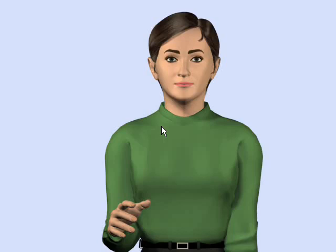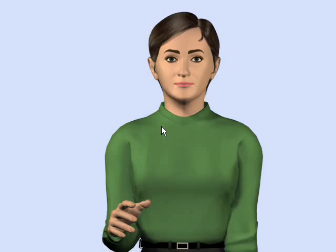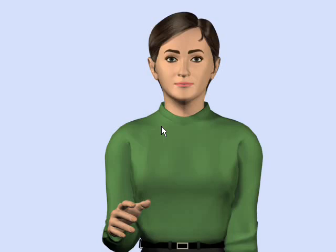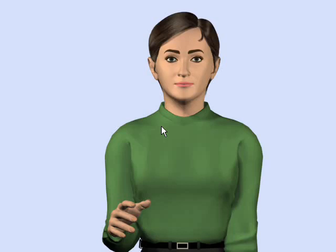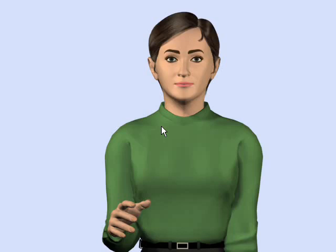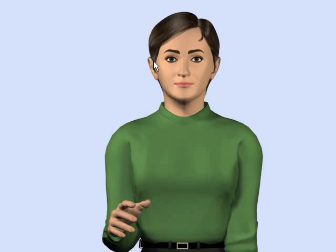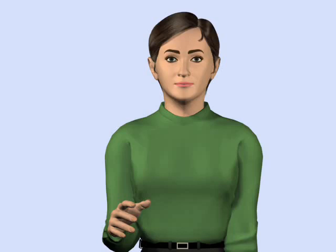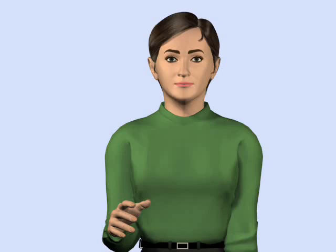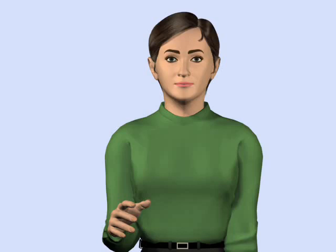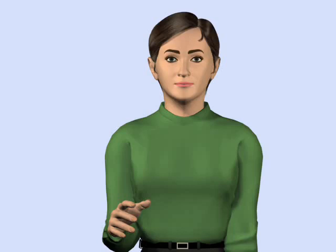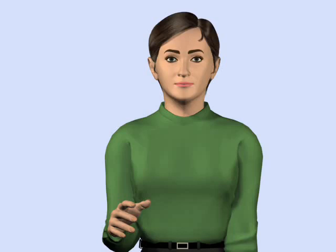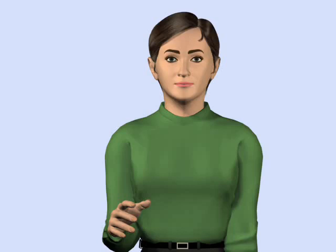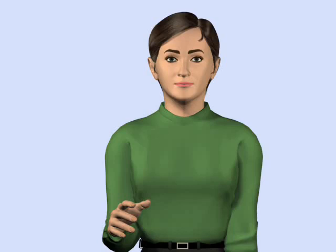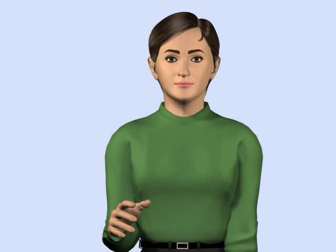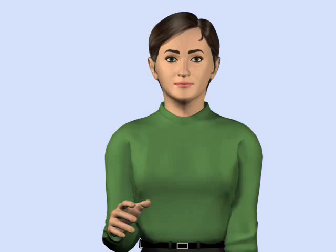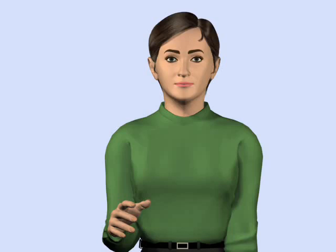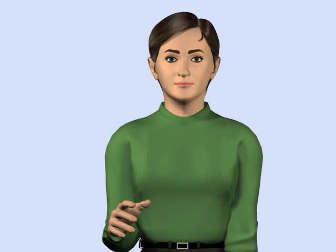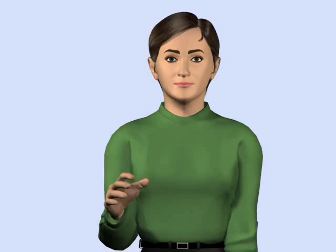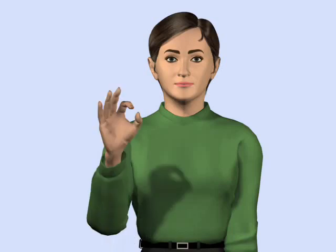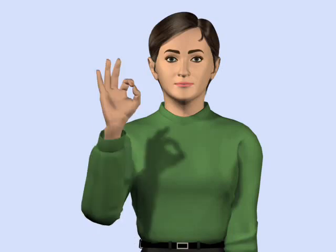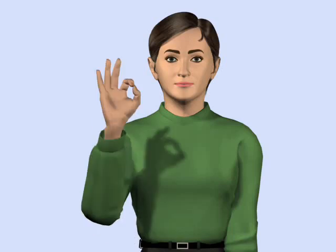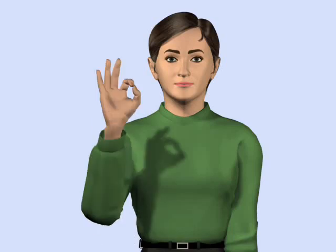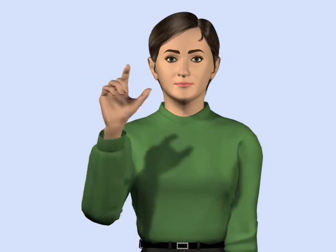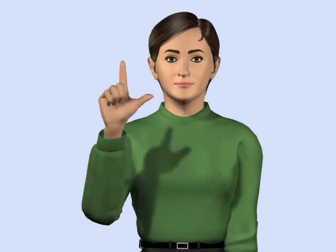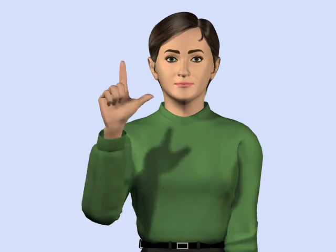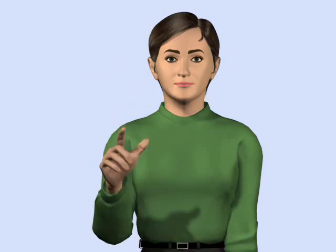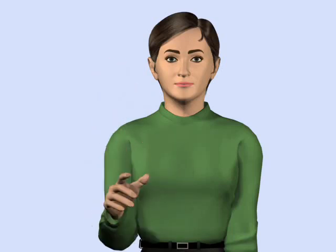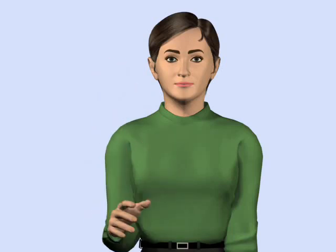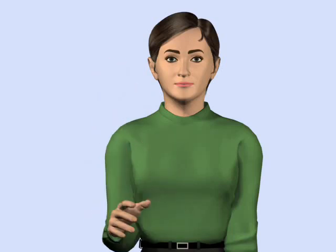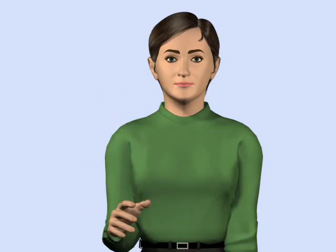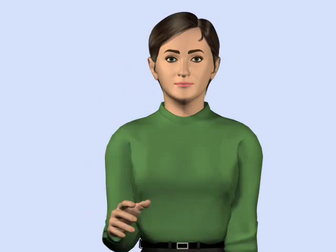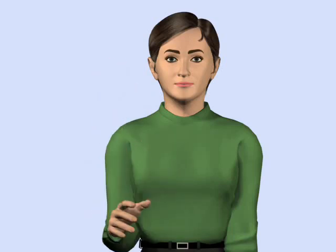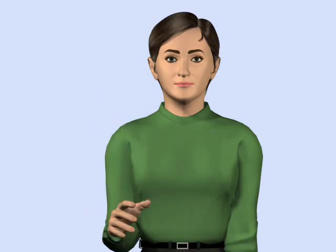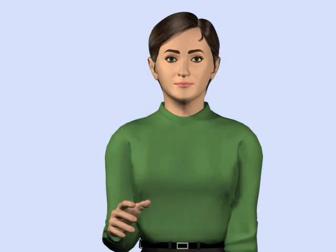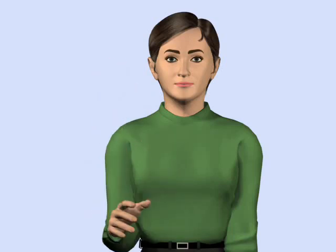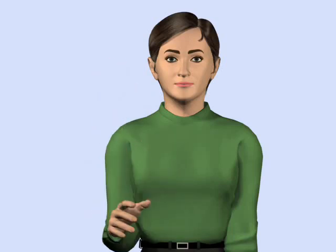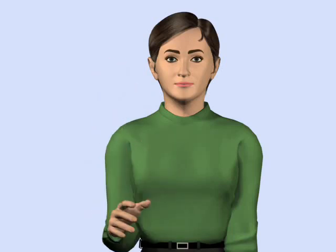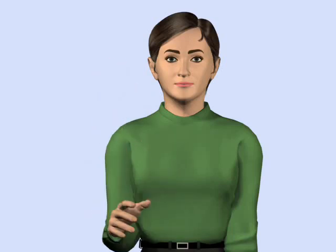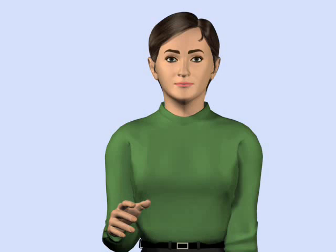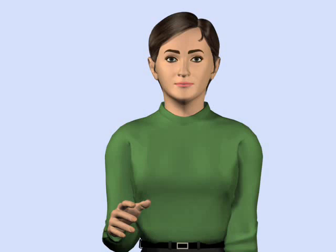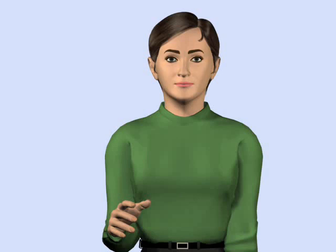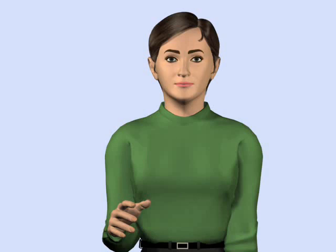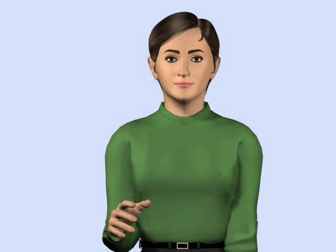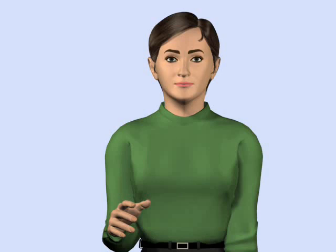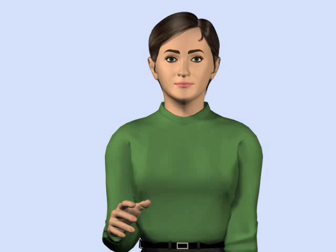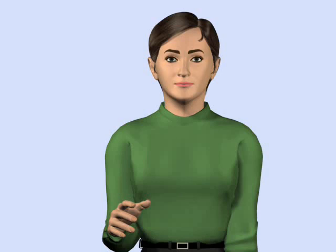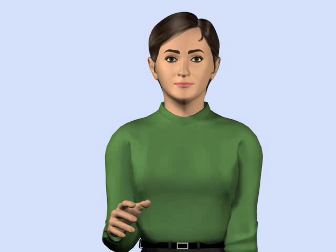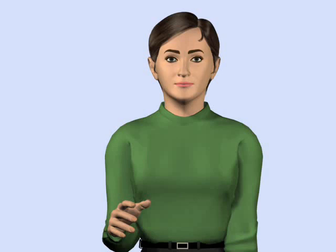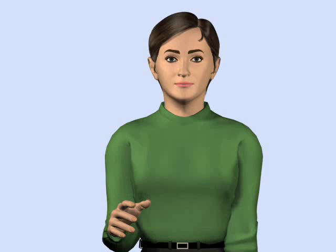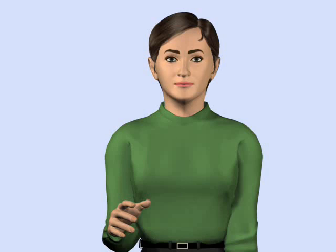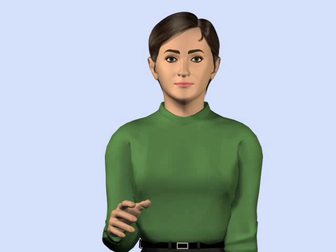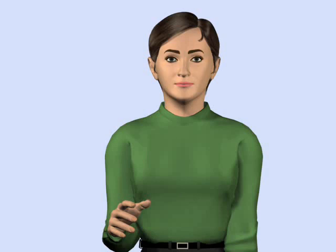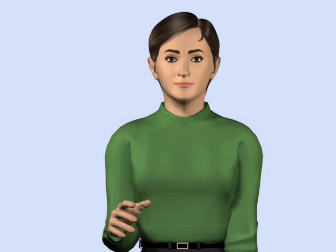flanker-footbal